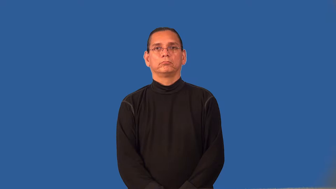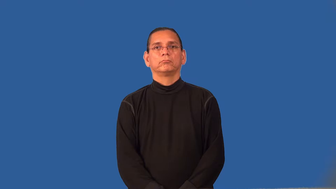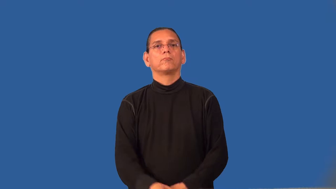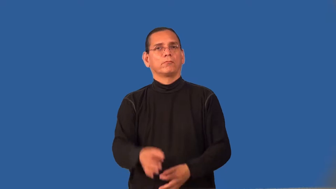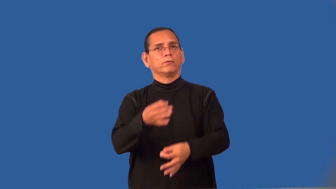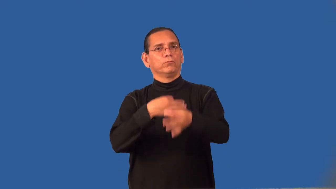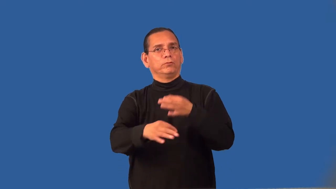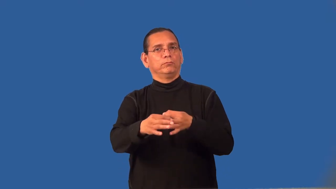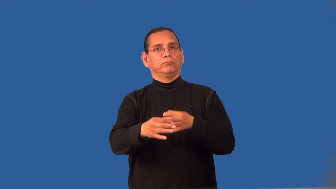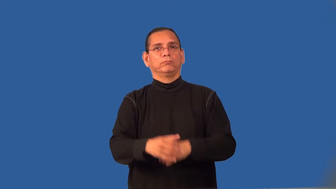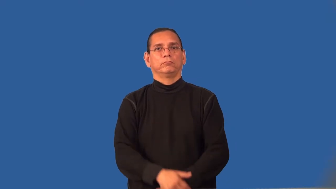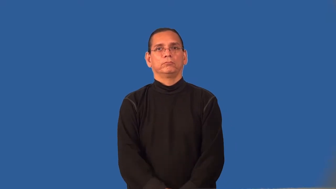relieve-baseball